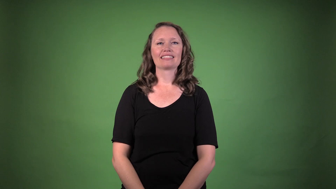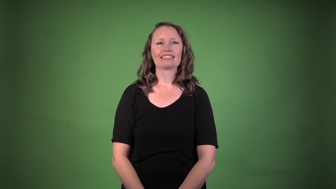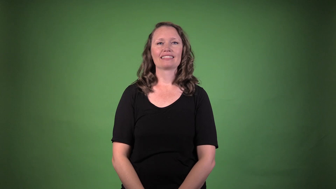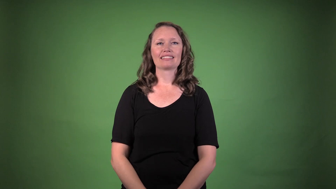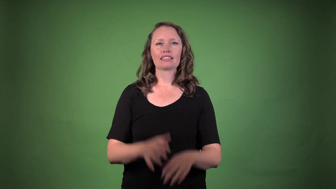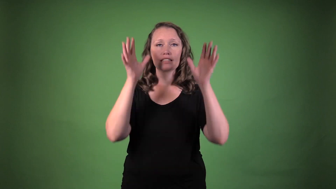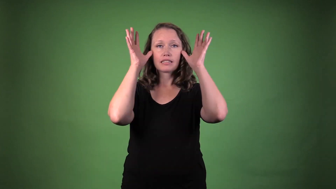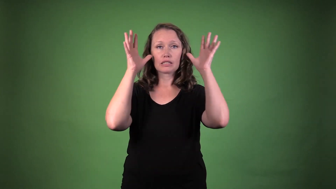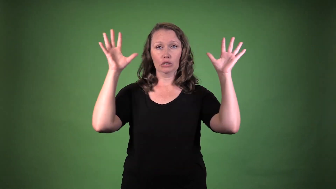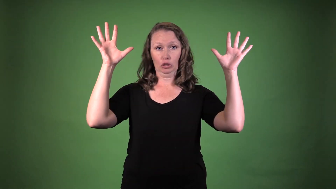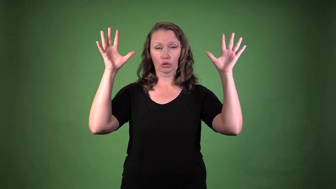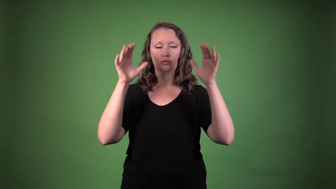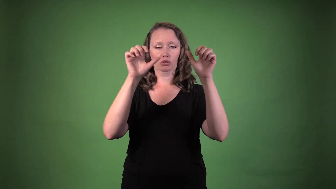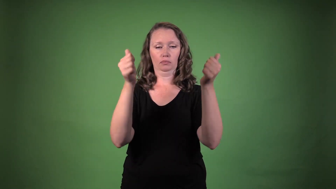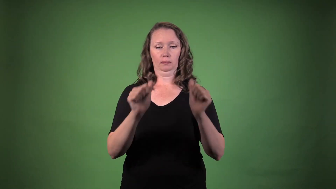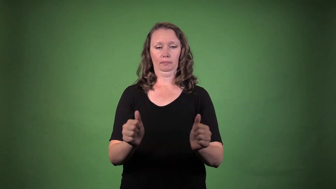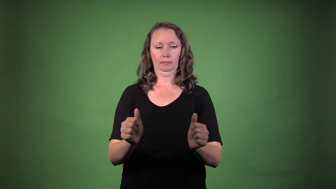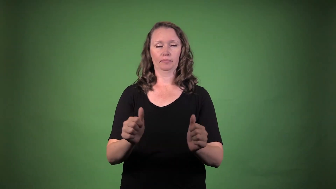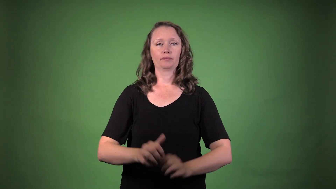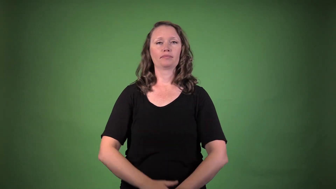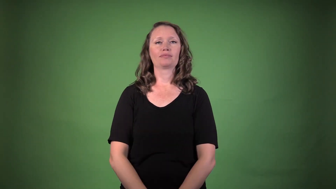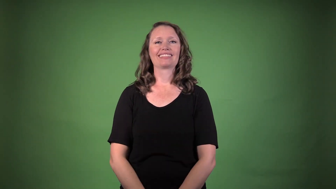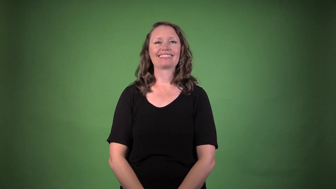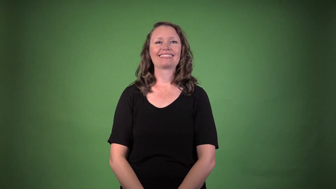deer statue